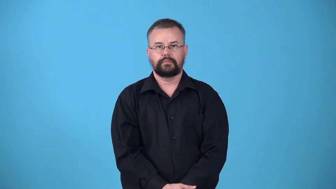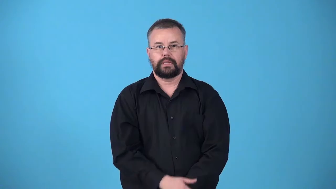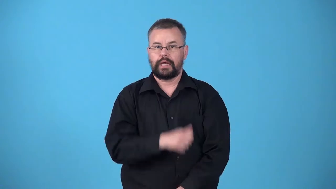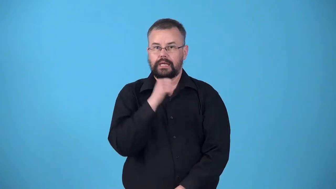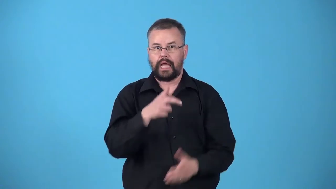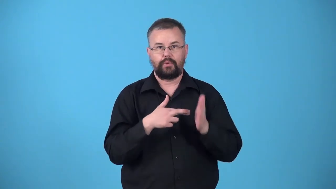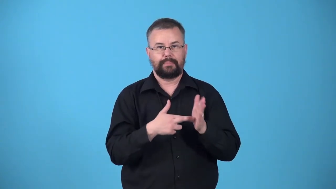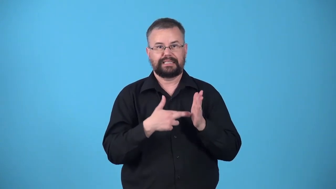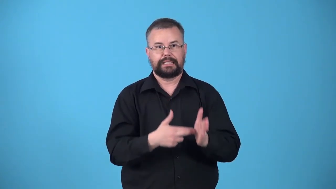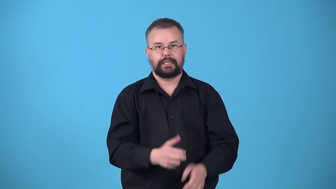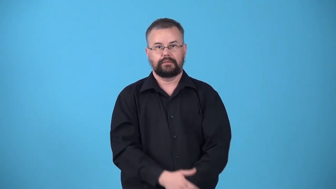unrepresented